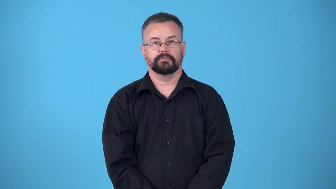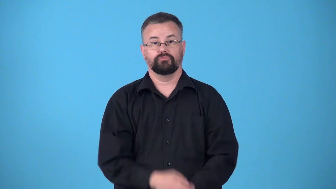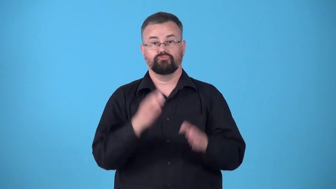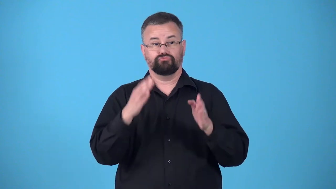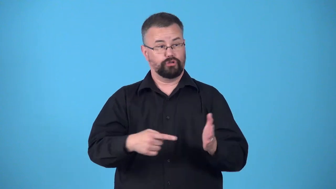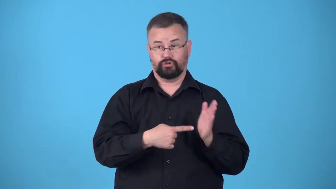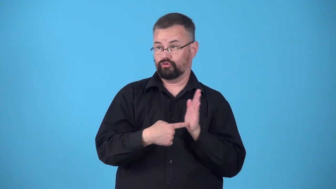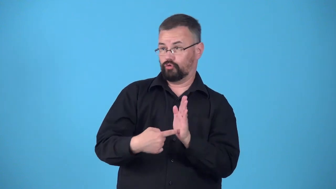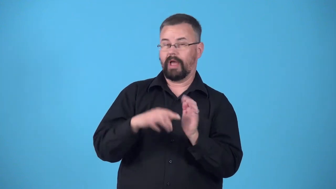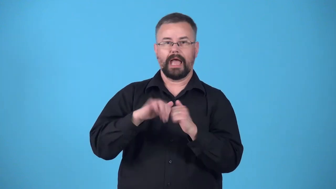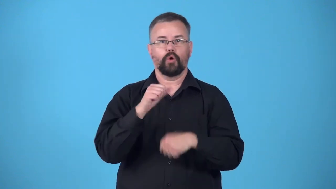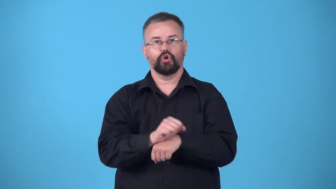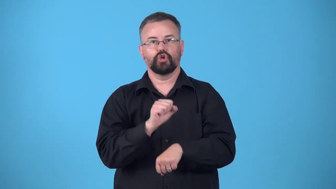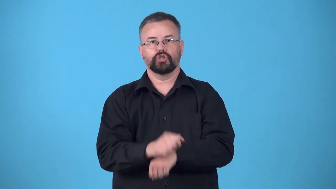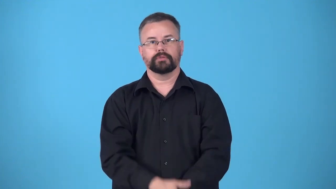demonstrator